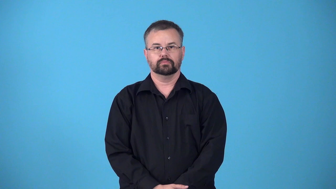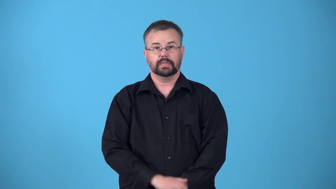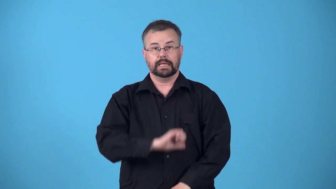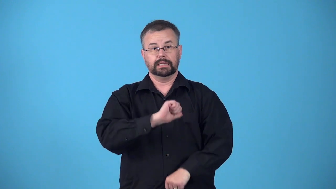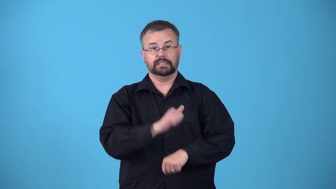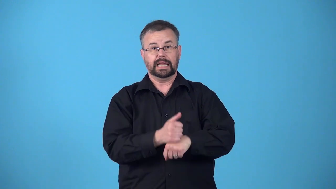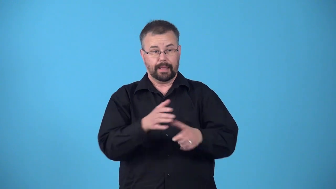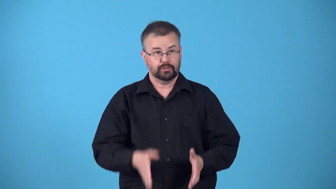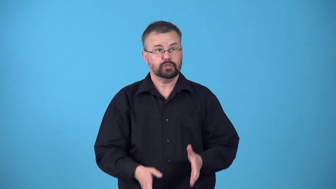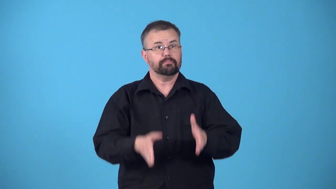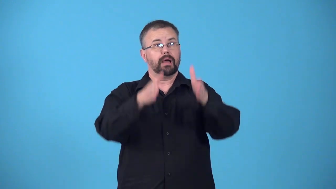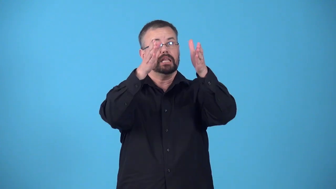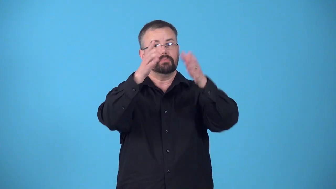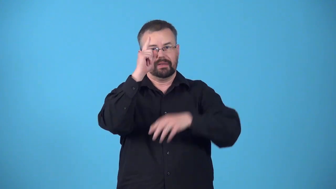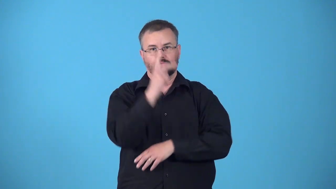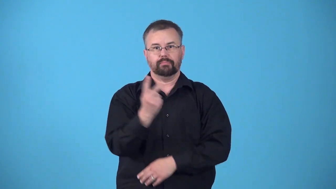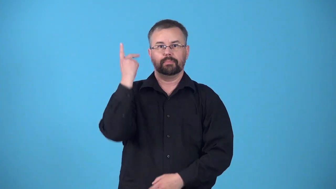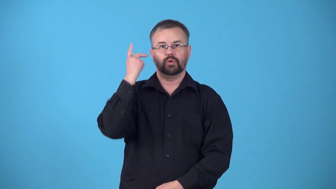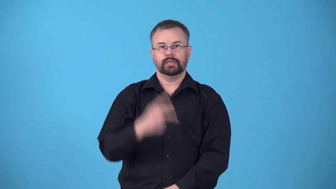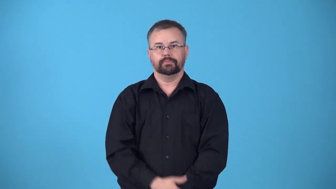monumentalize